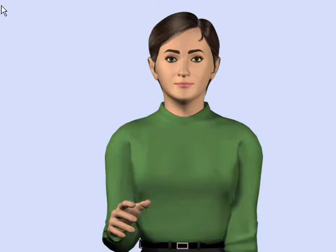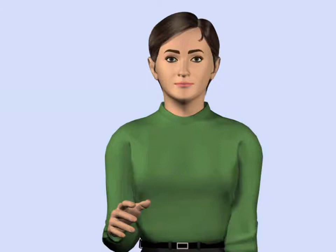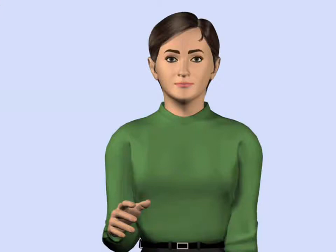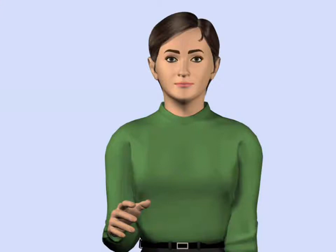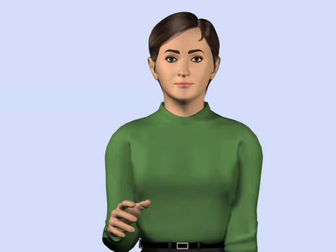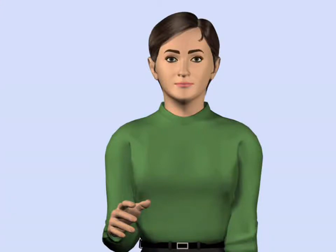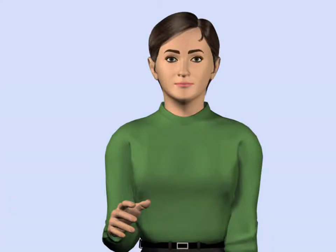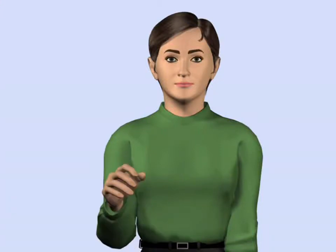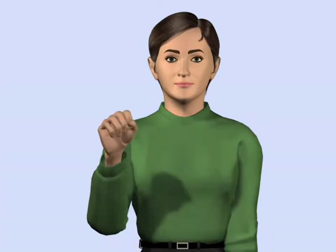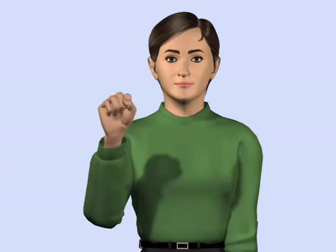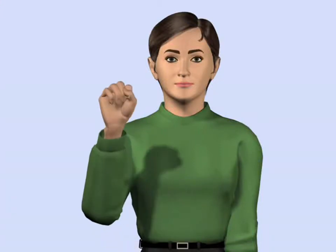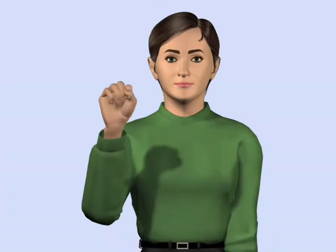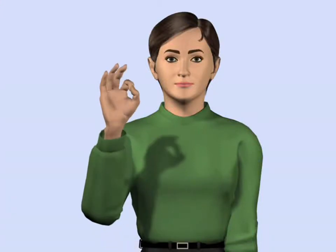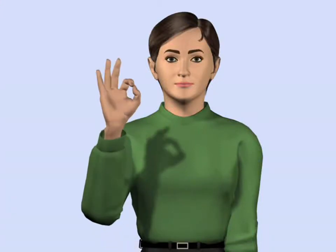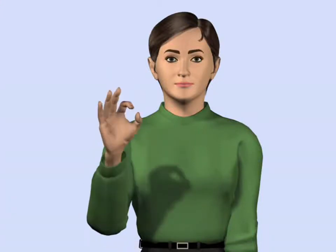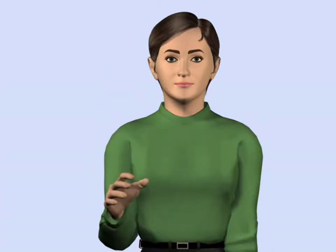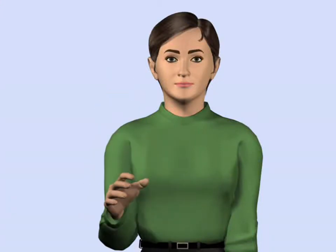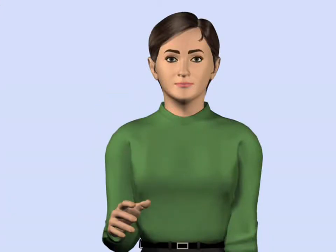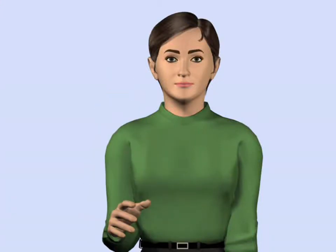San Francisco